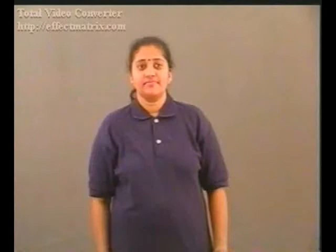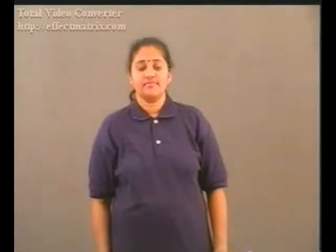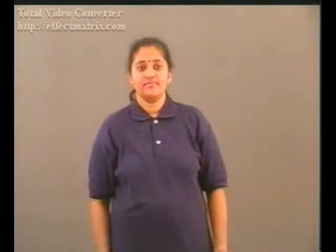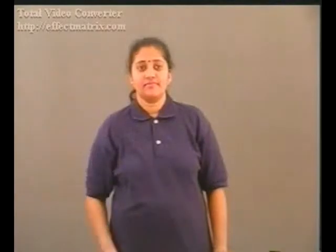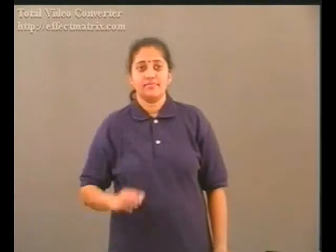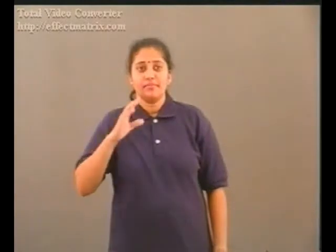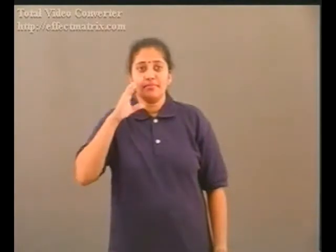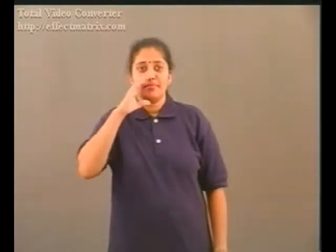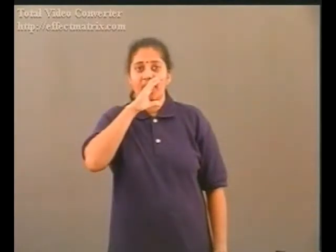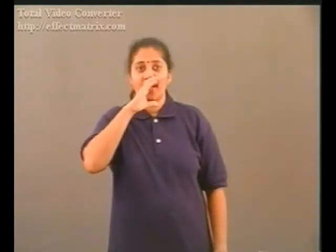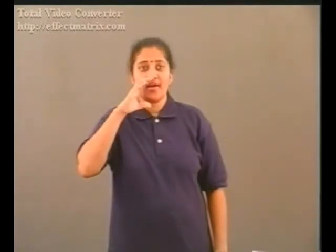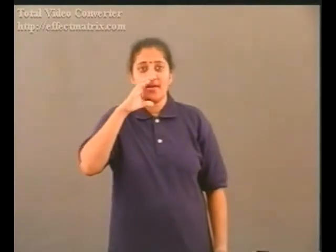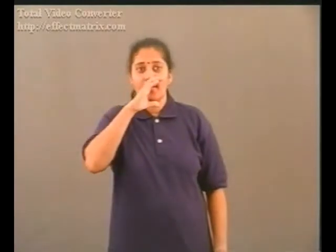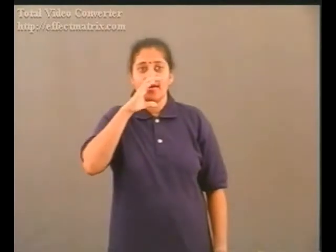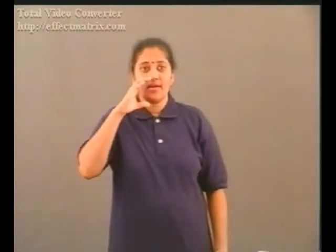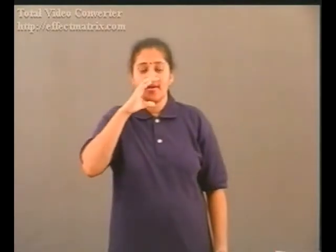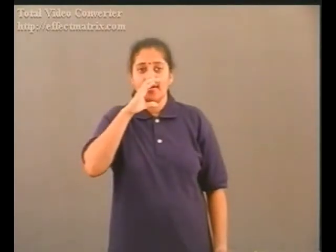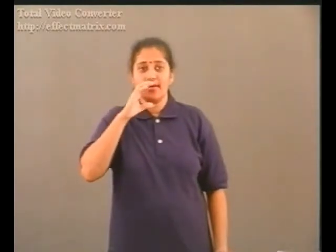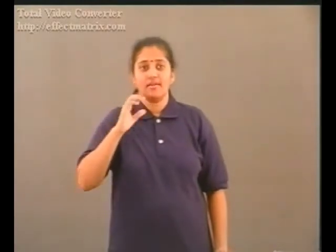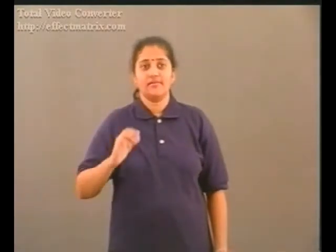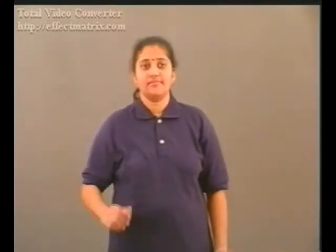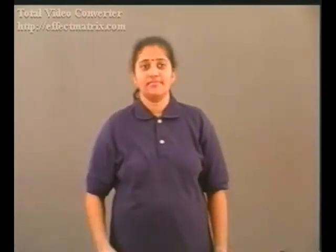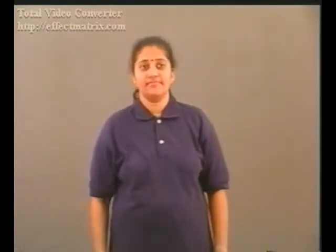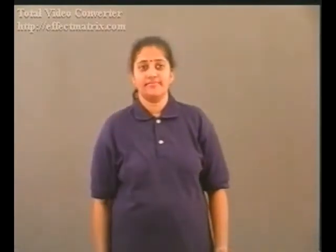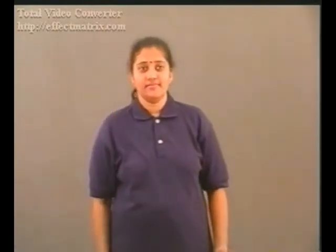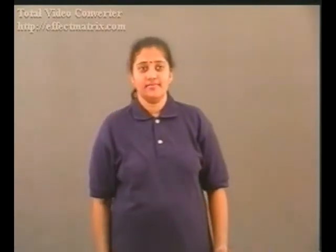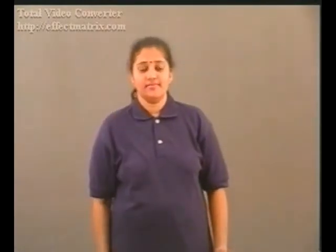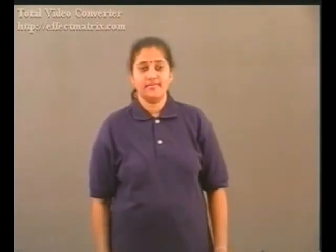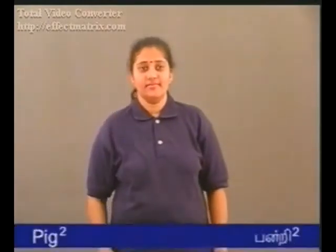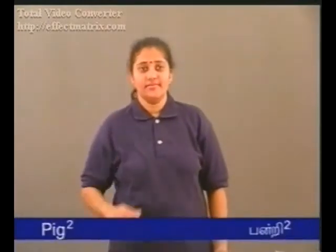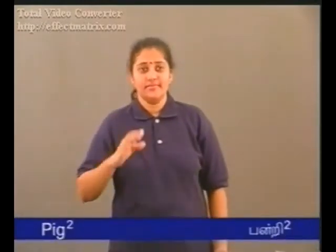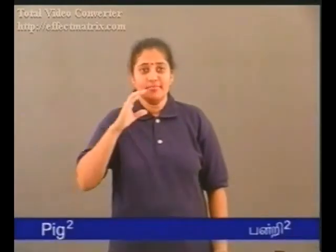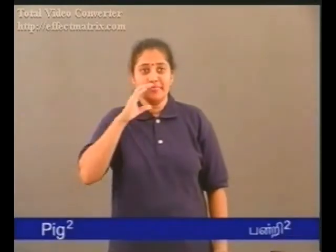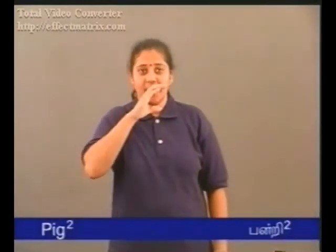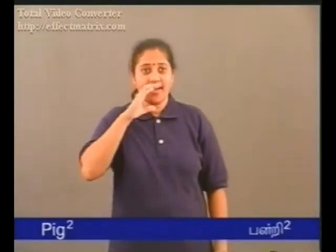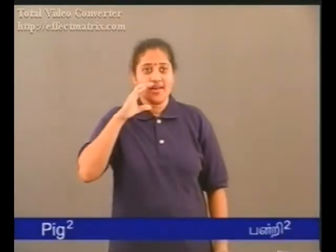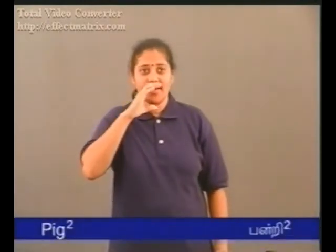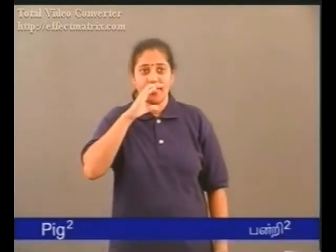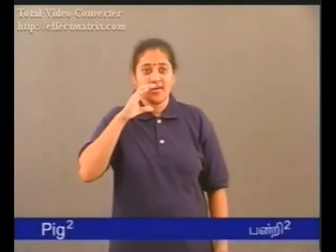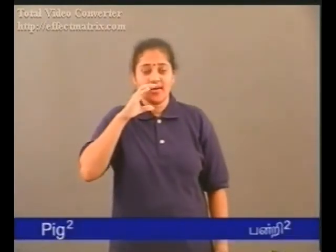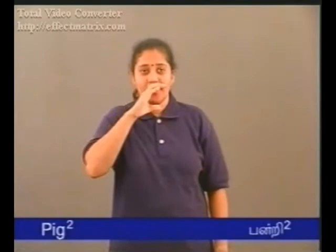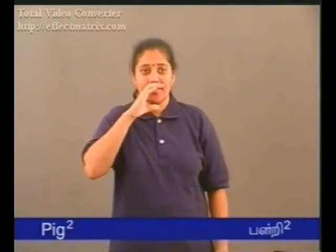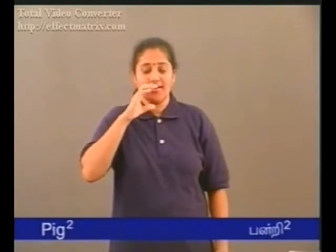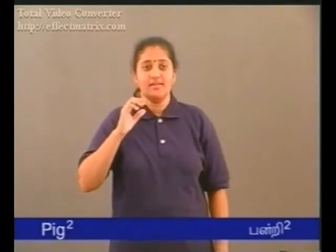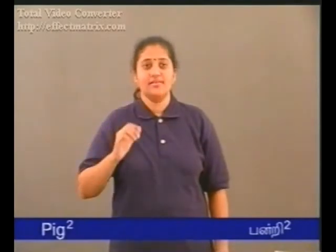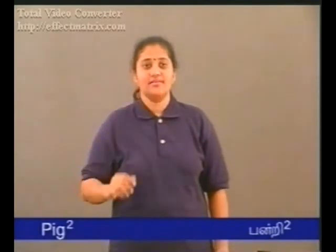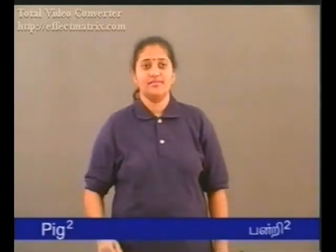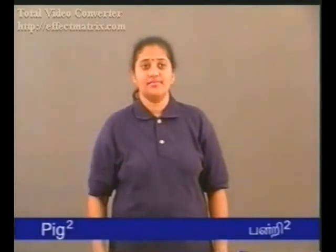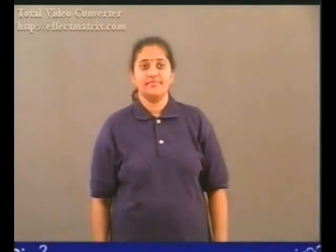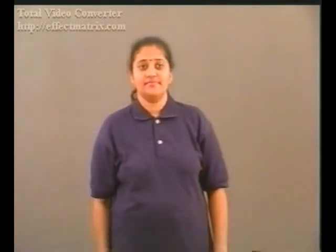pig